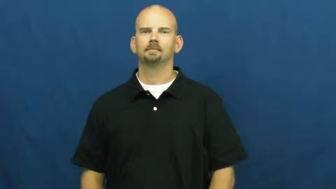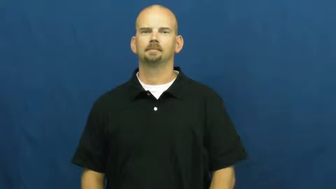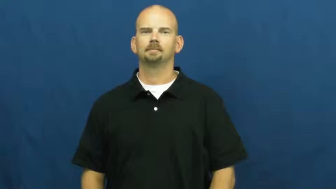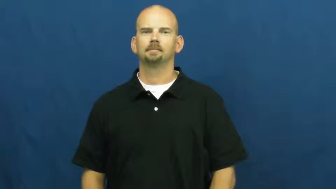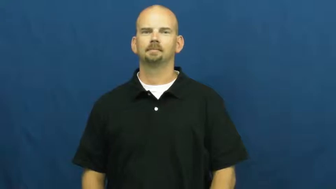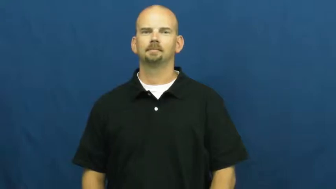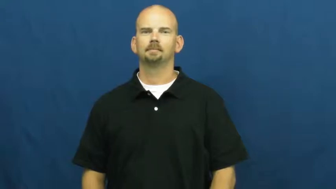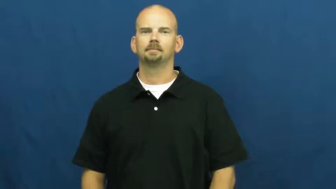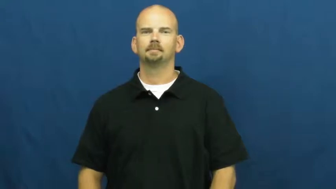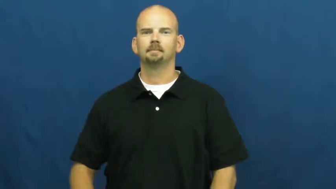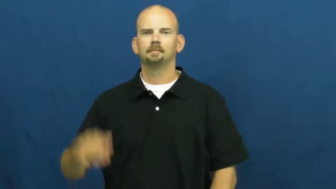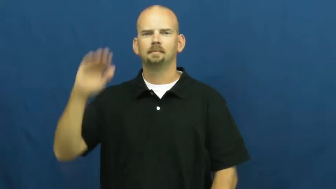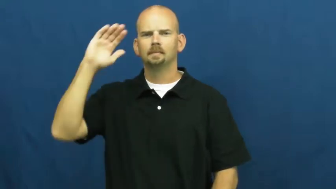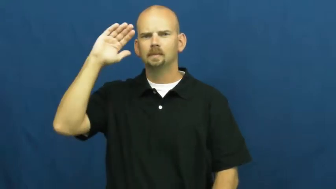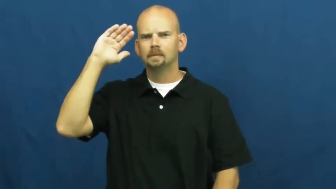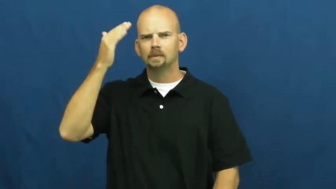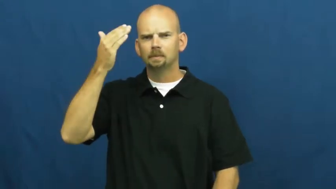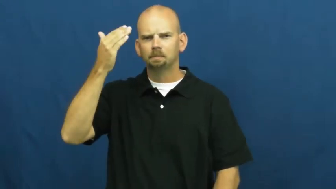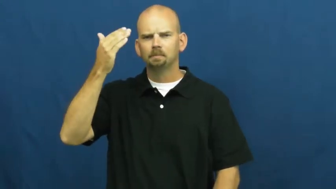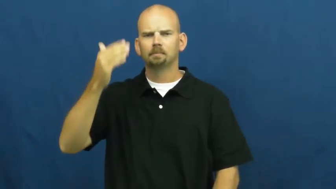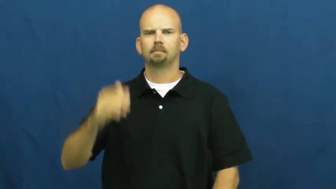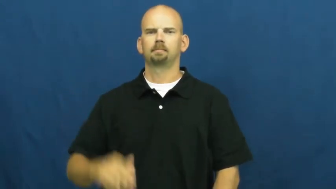seem,sound,appear,aspect